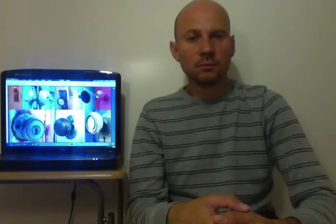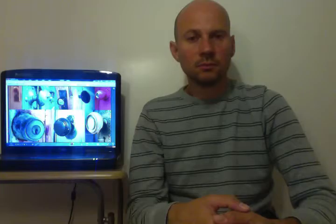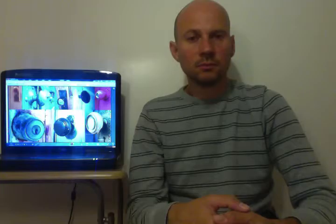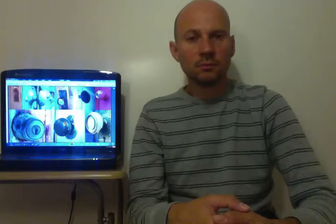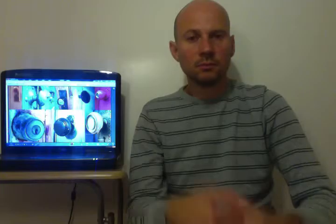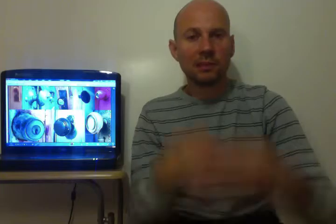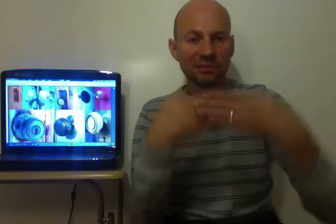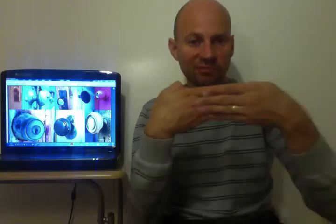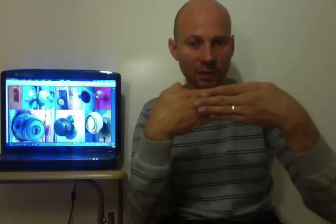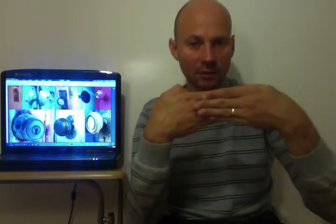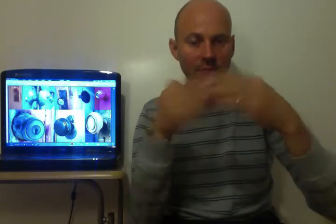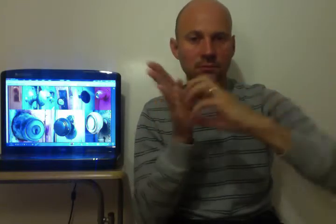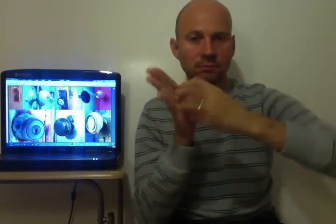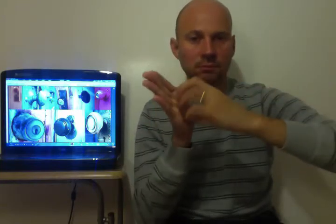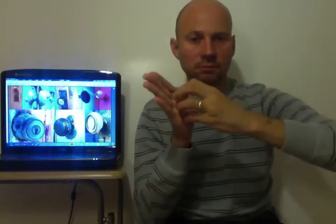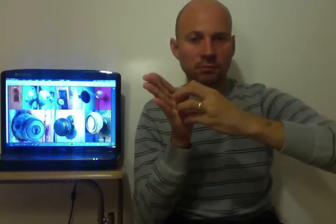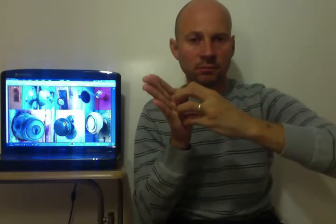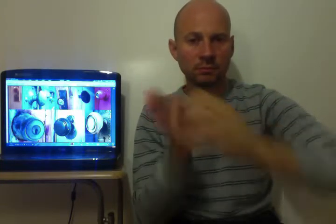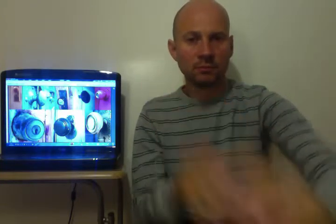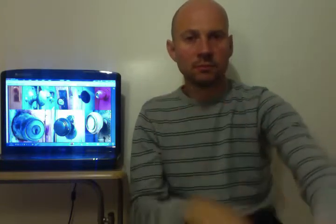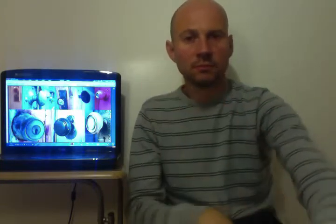doorknob